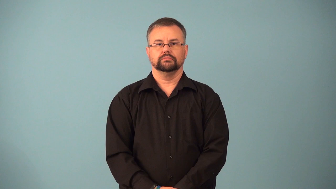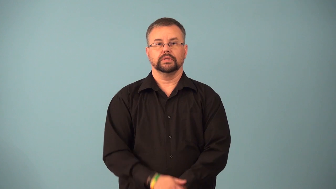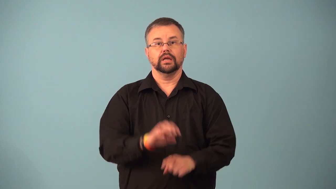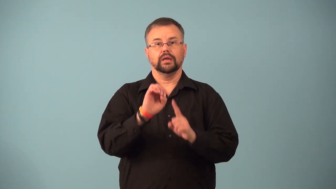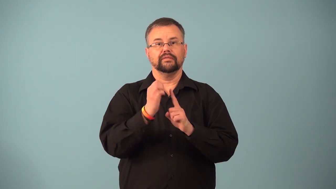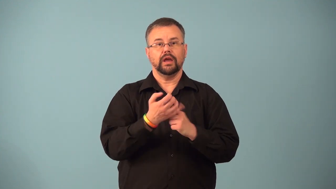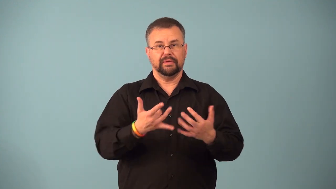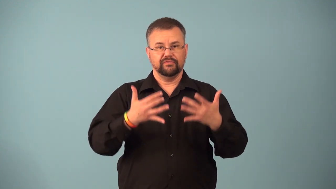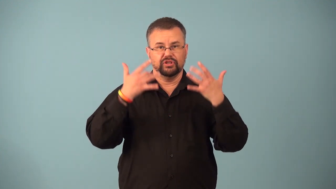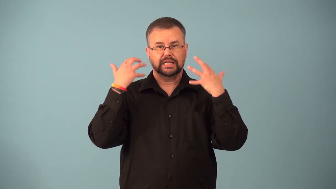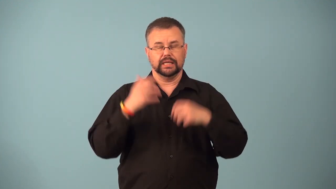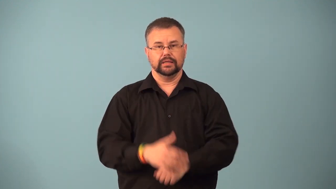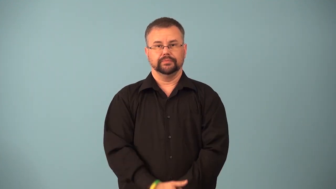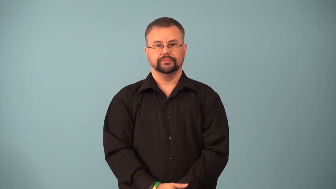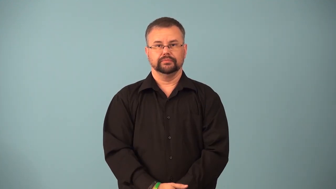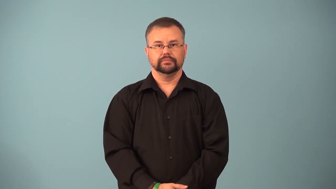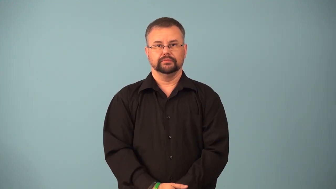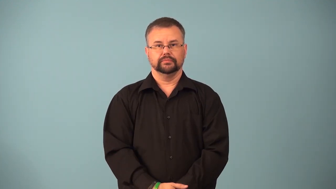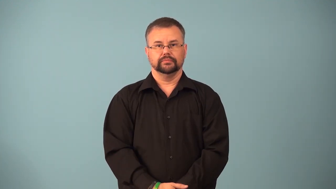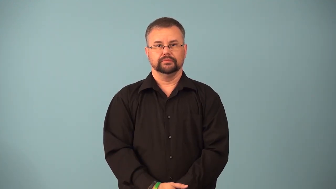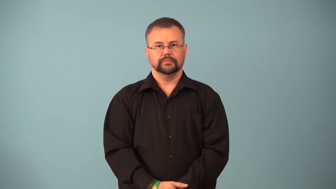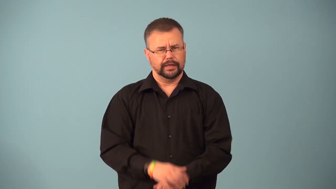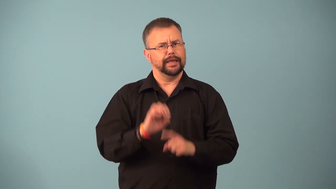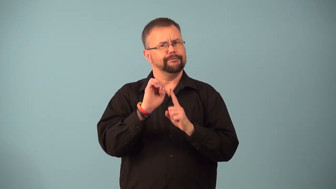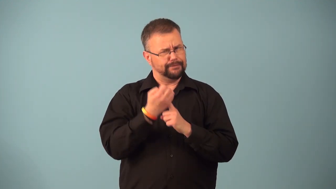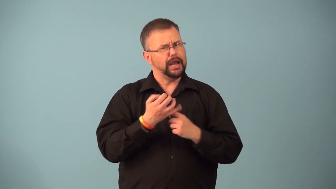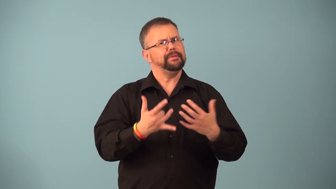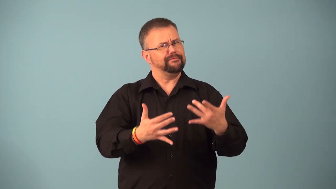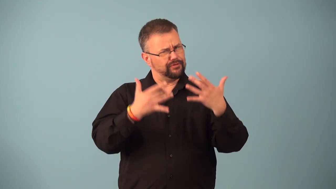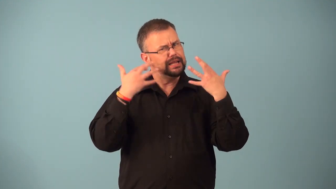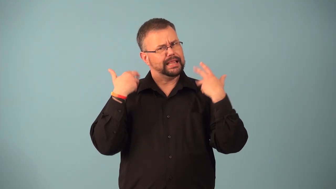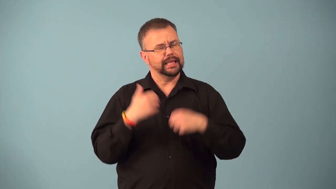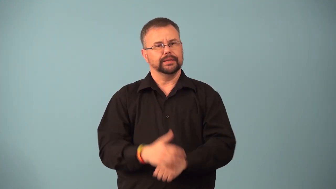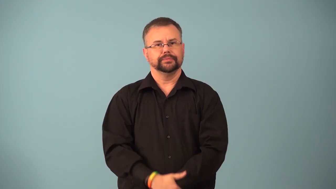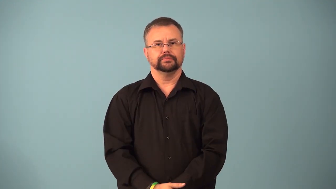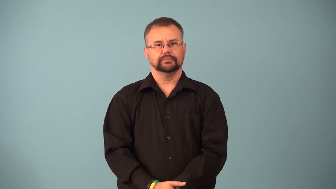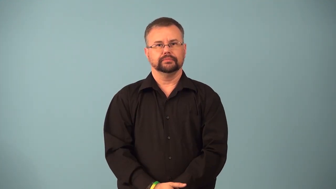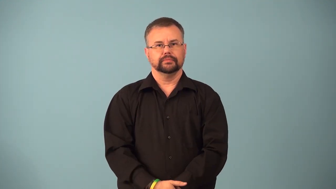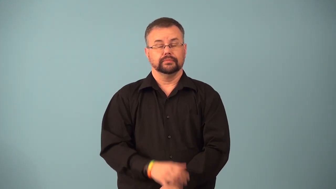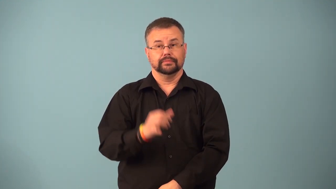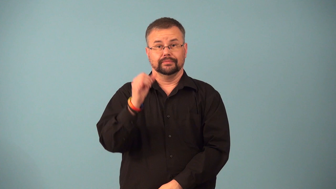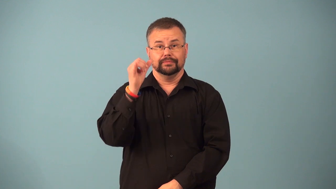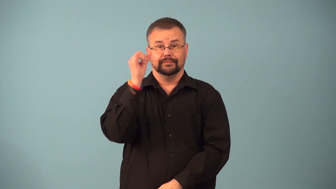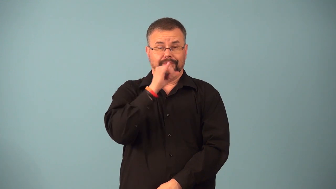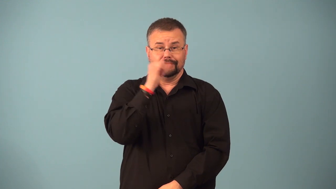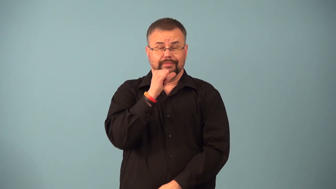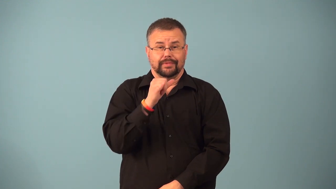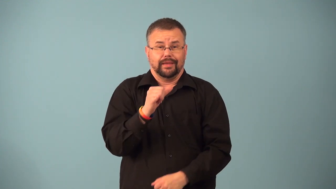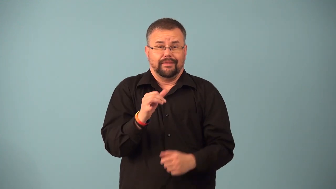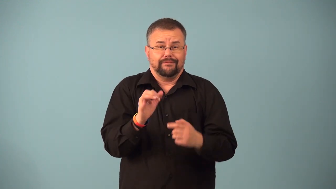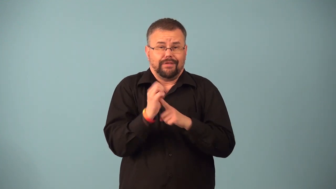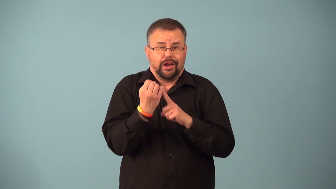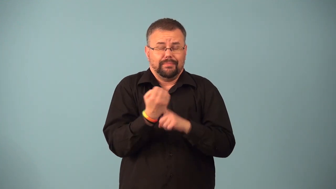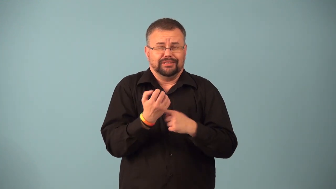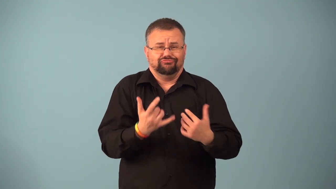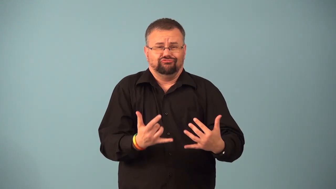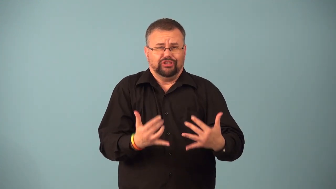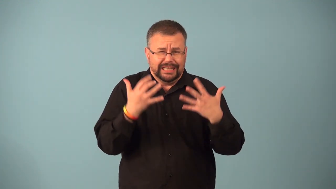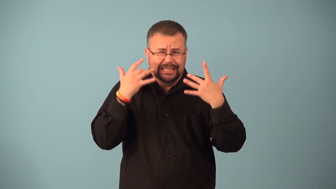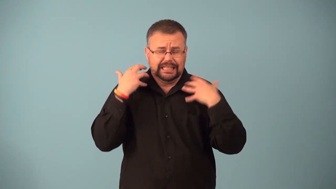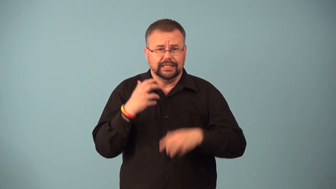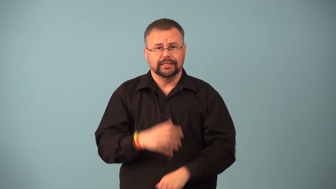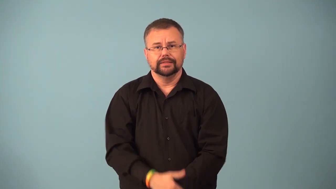green,greener,greenest